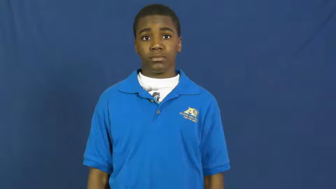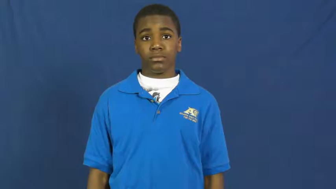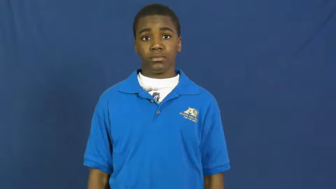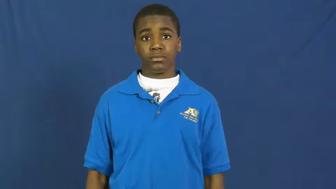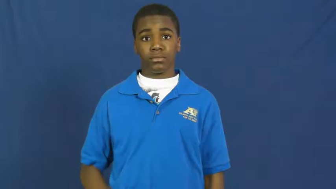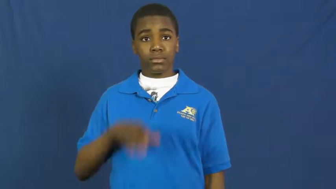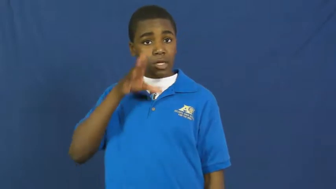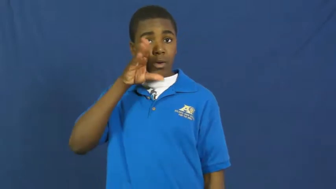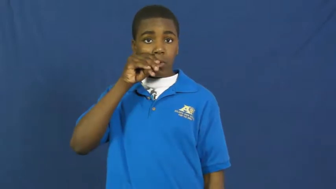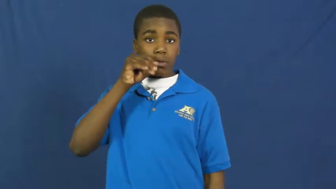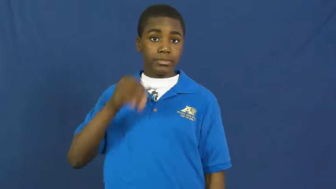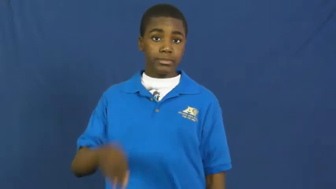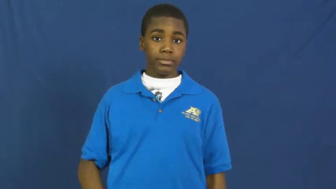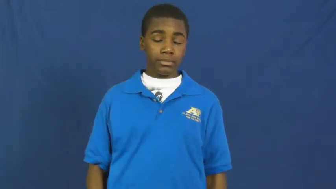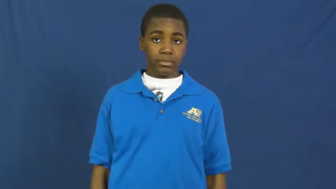shut up,clam up,dummy up,hush up